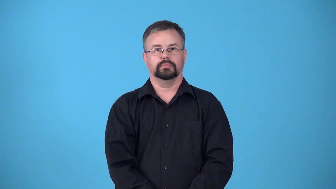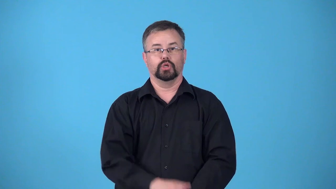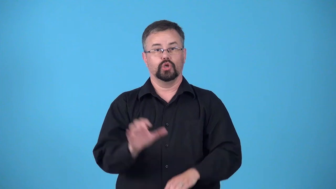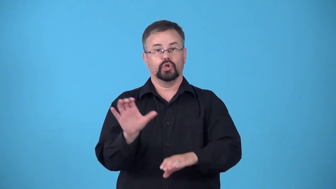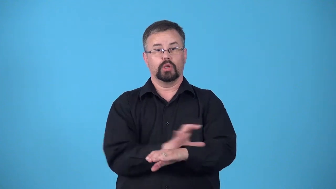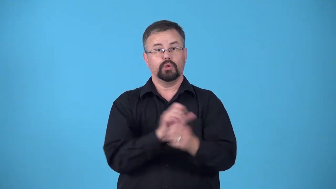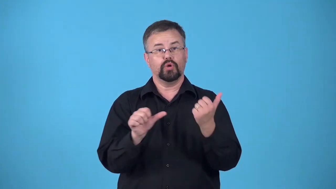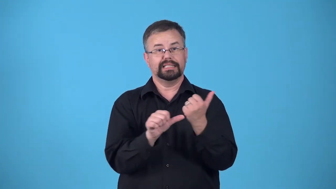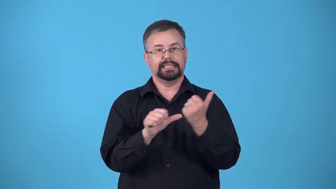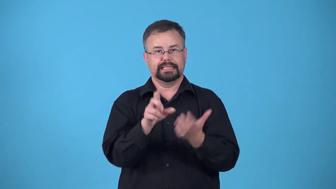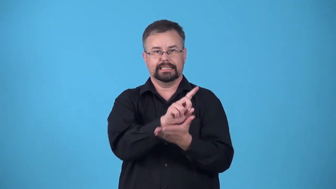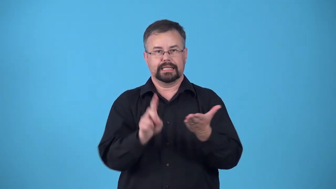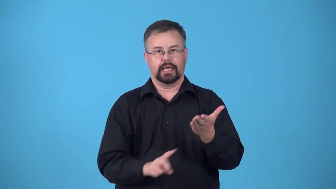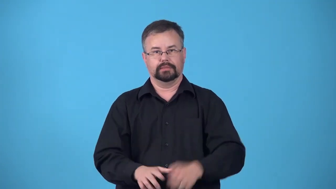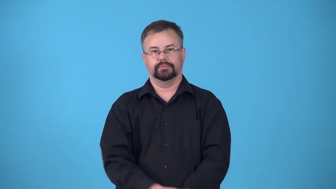cad-computer assisted design